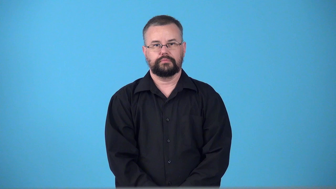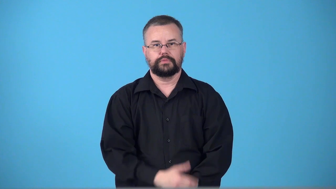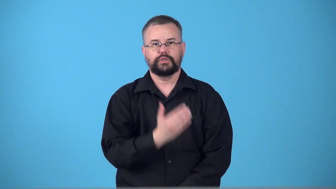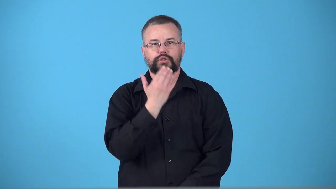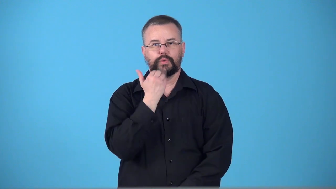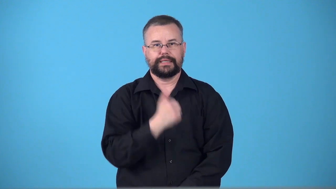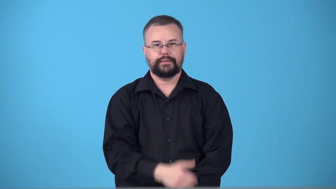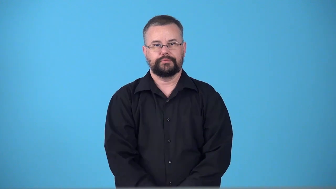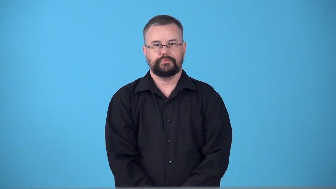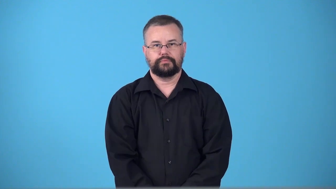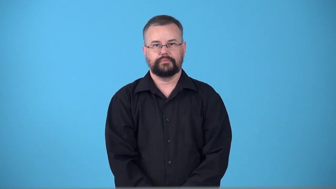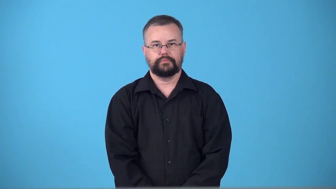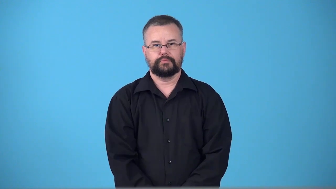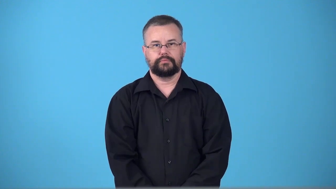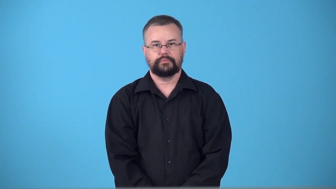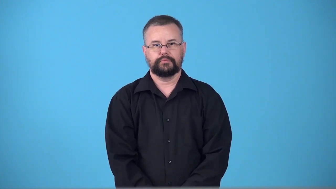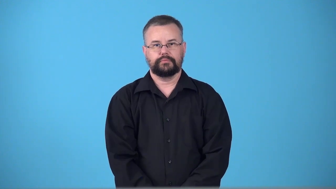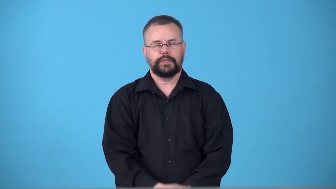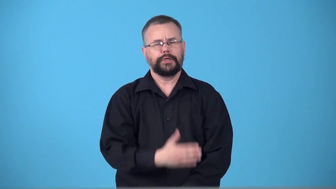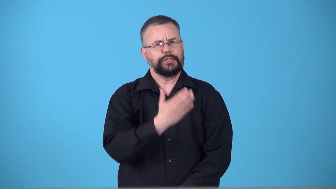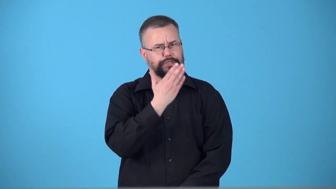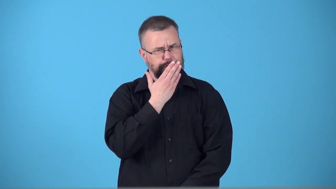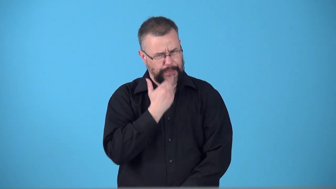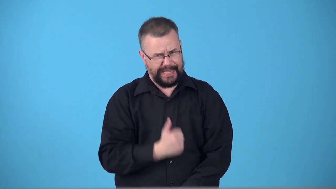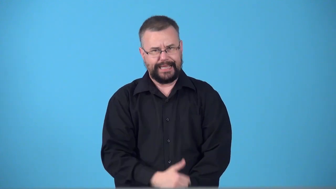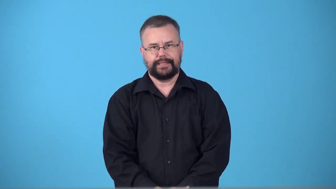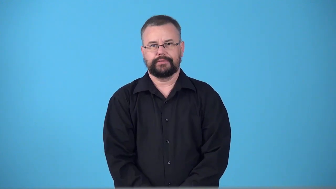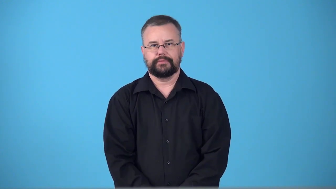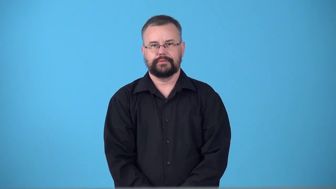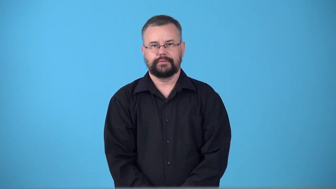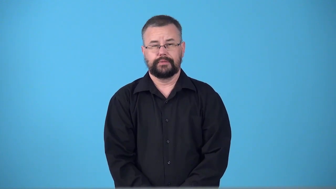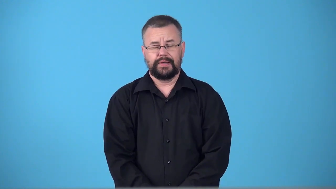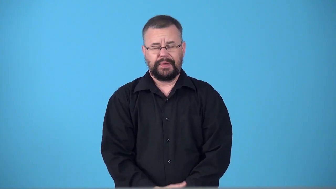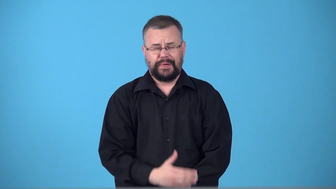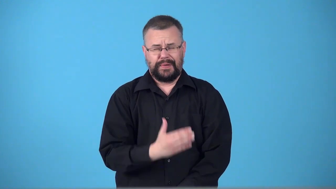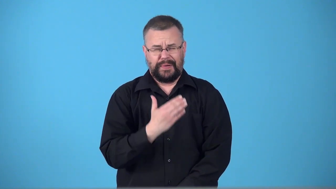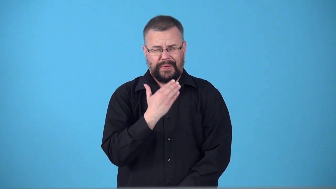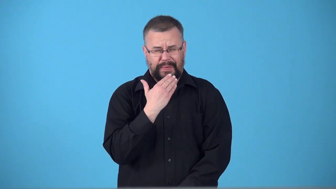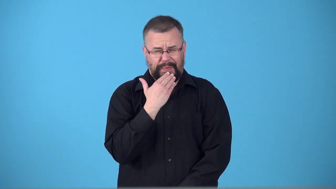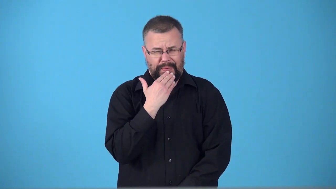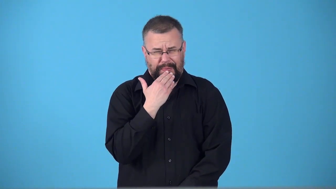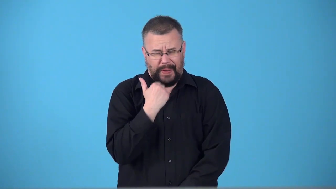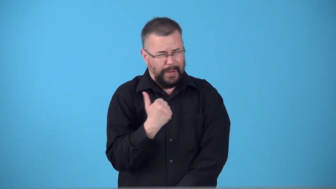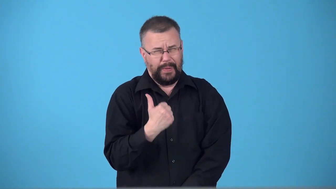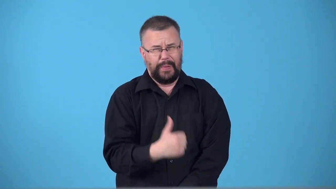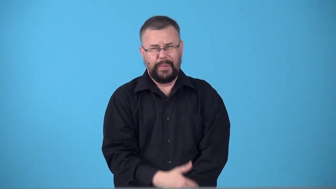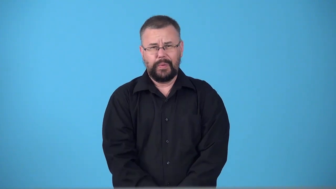sweet,sweeter,sweetest,sugarier,sugariest